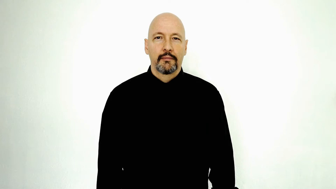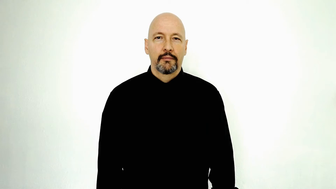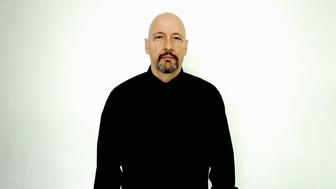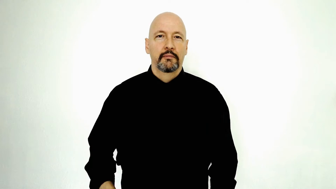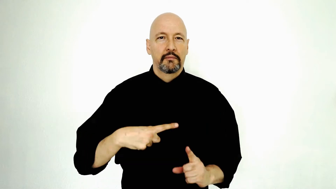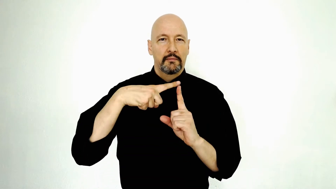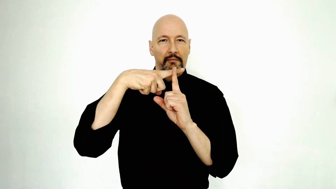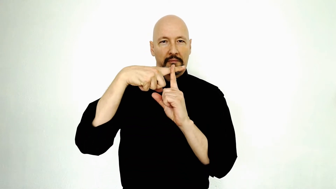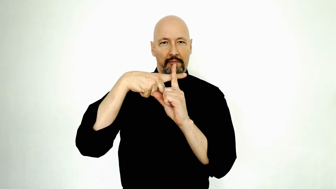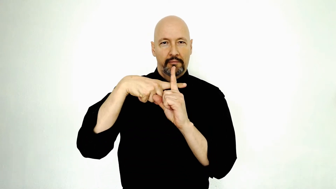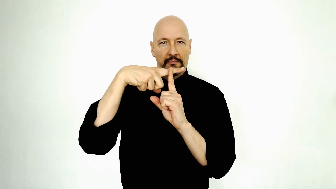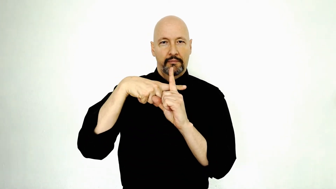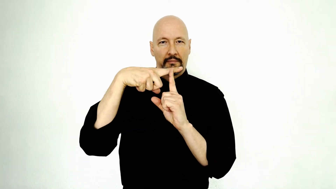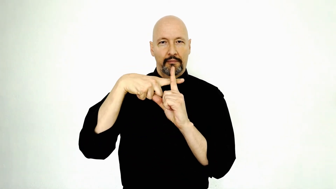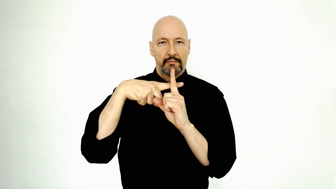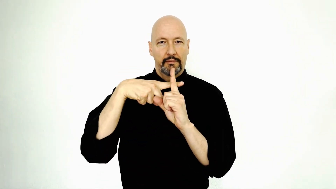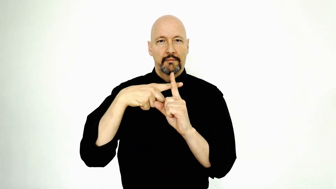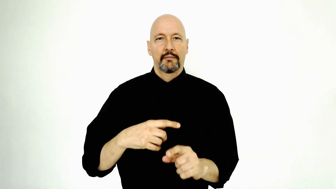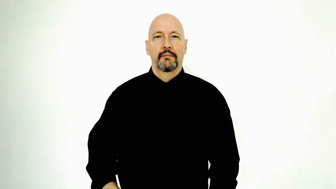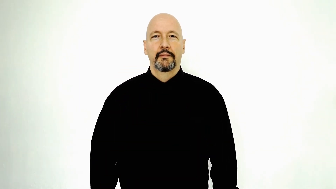TEMPERATURE-[index-fingers-version]